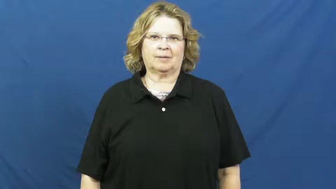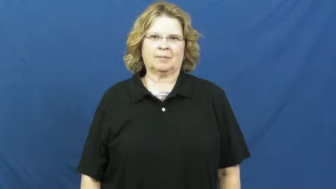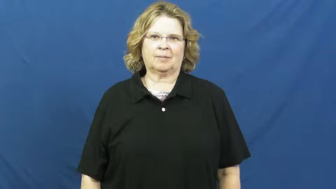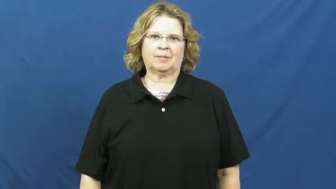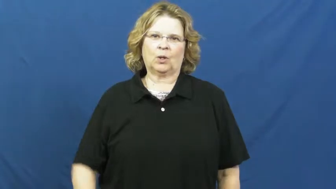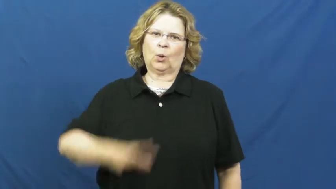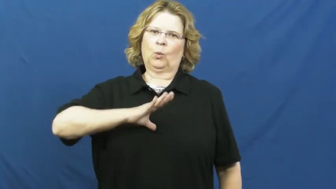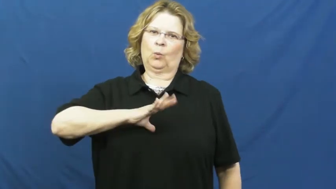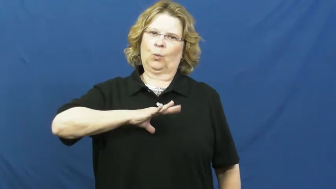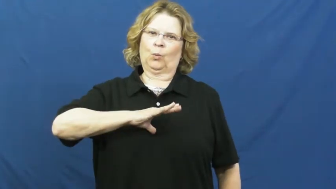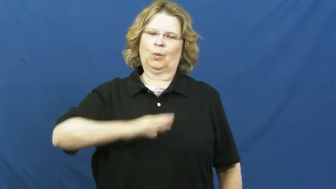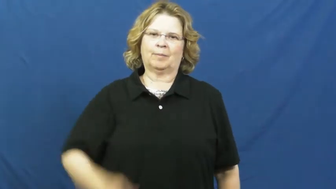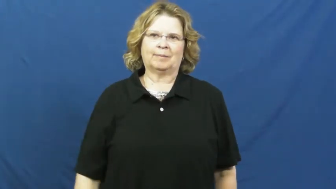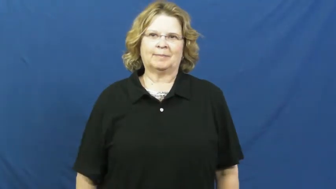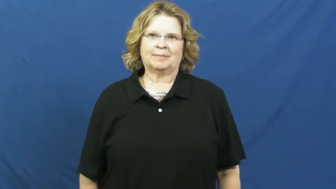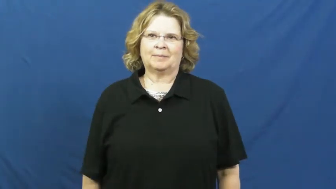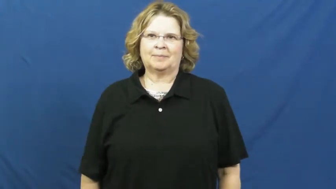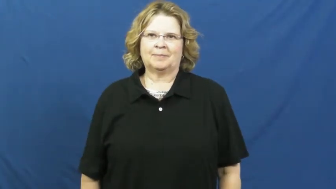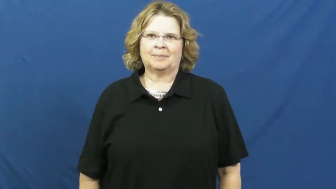peachy